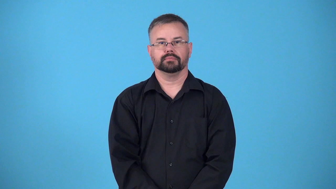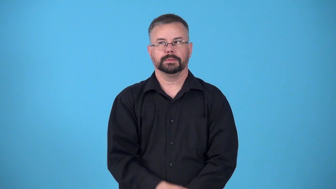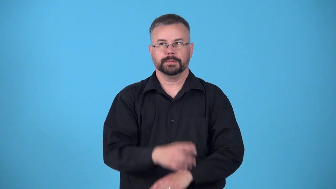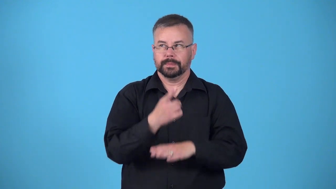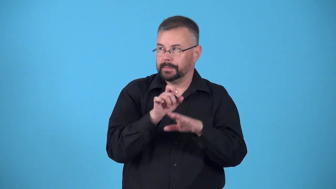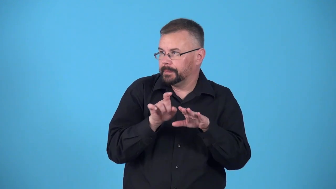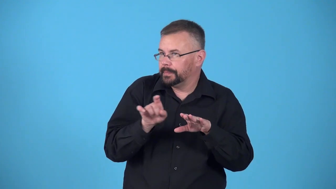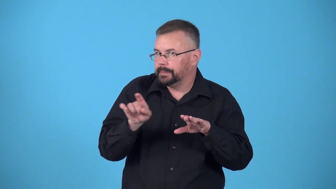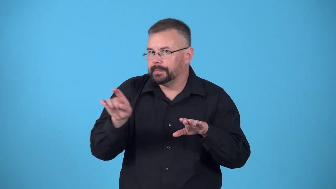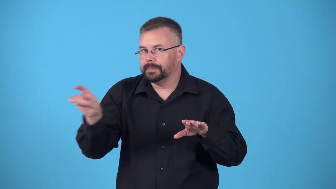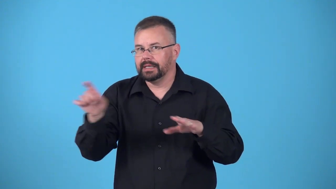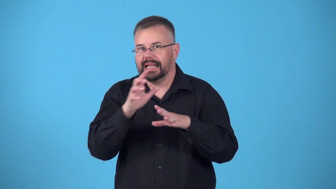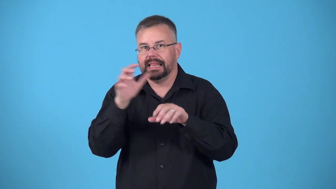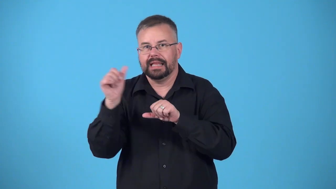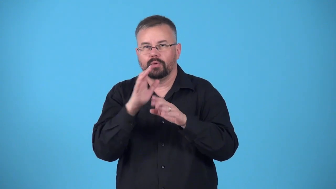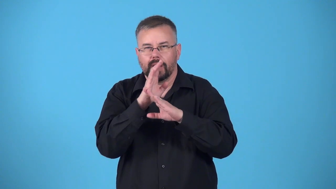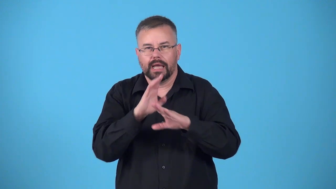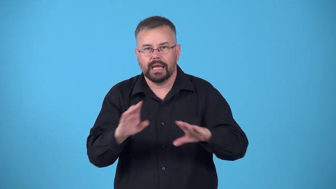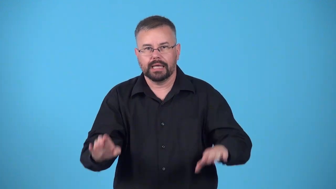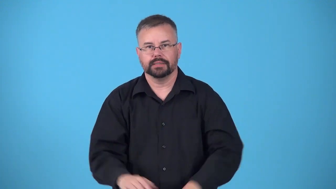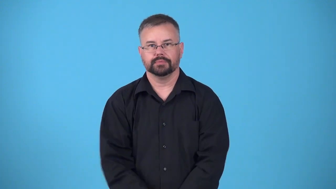slip off